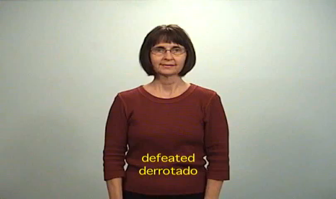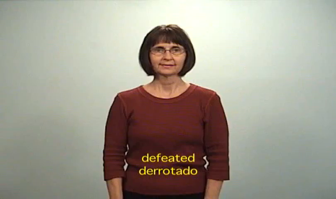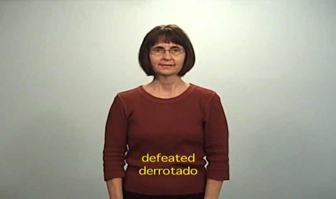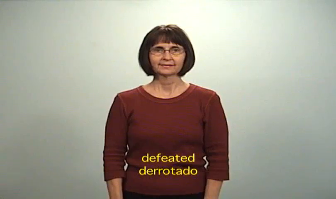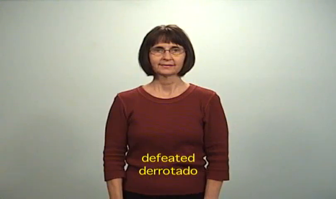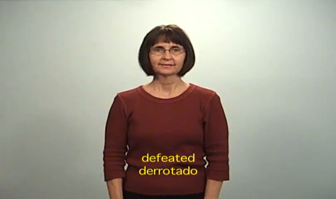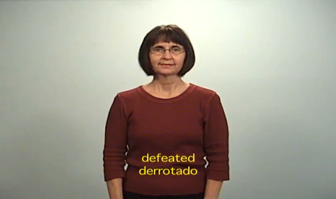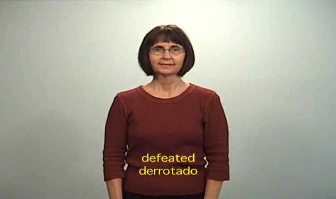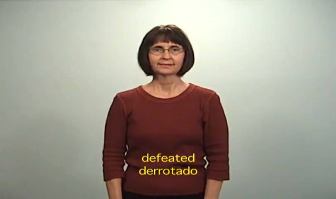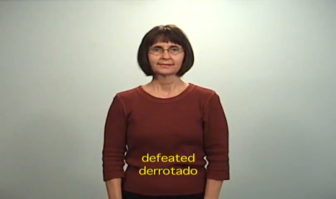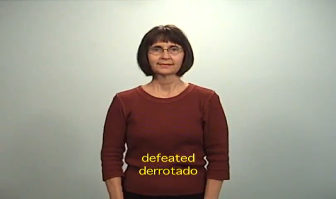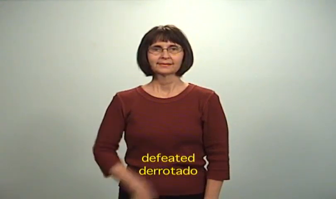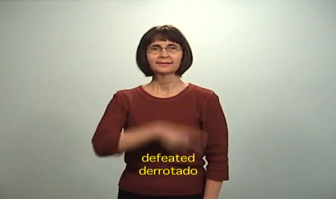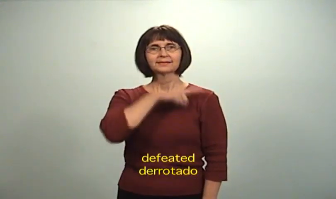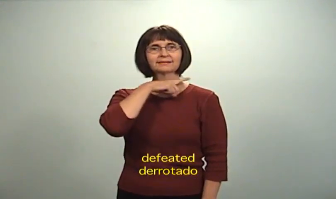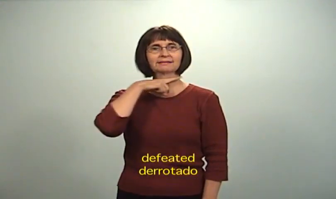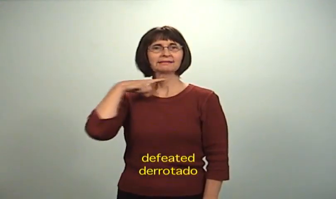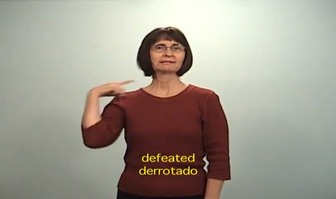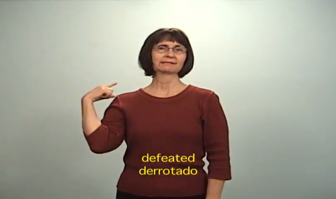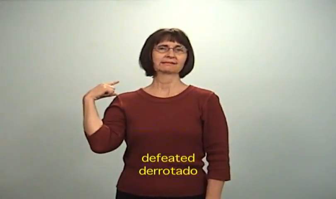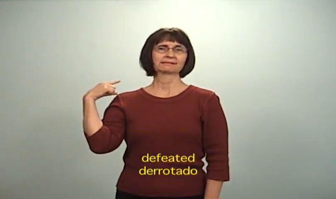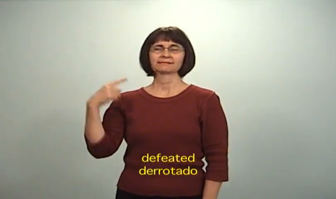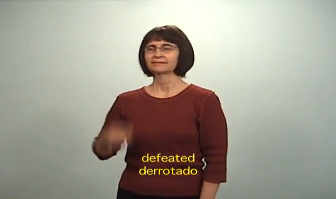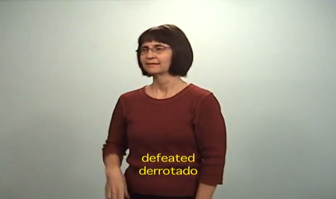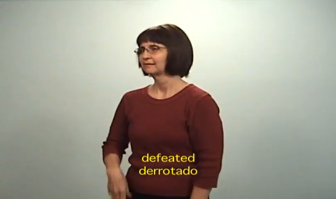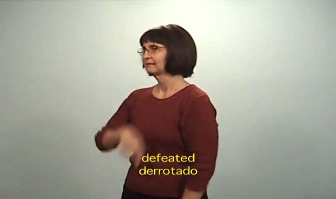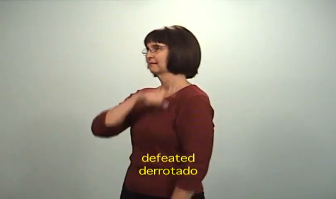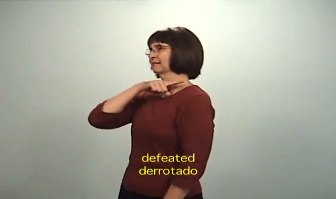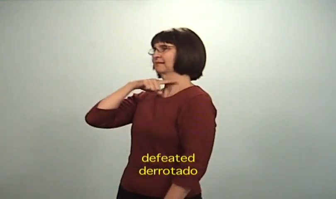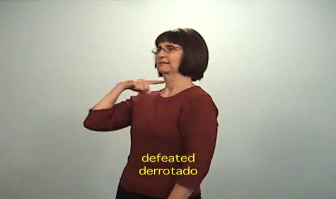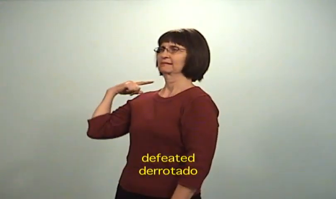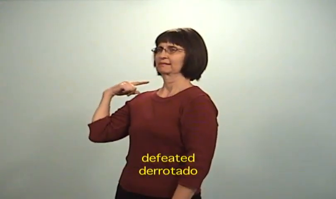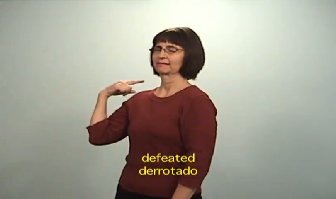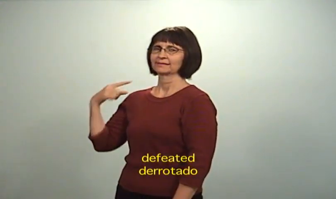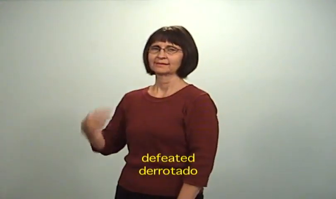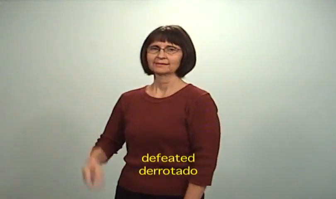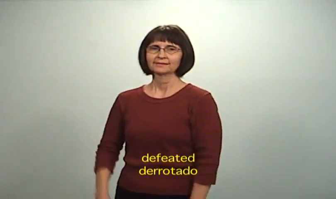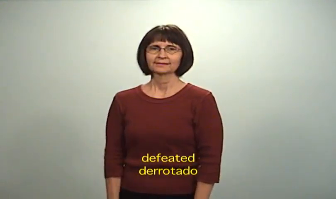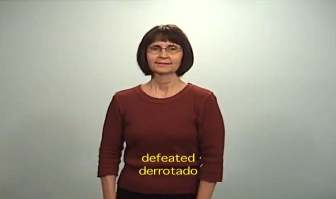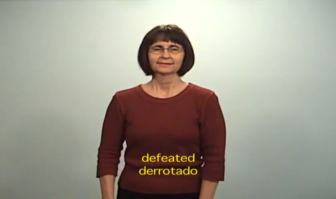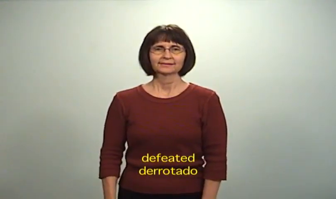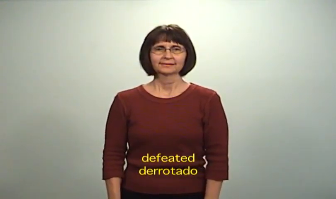Defeated